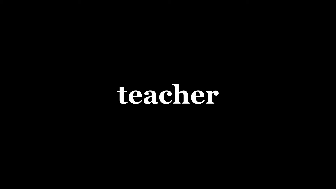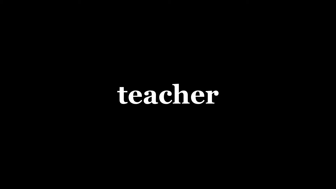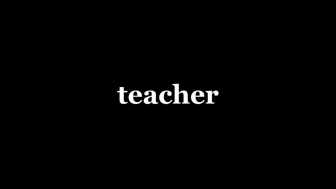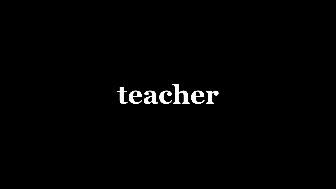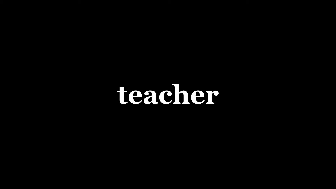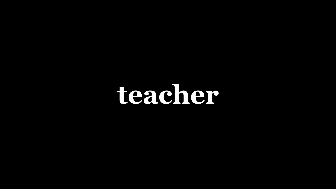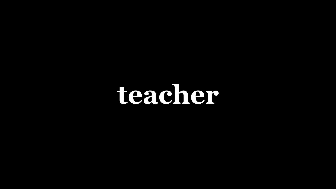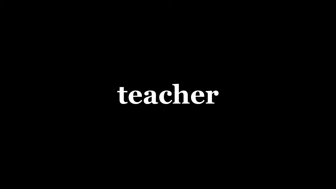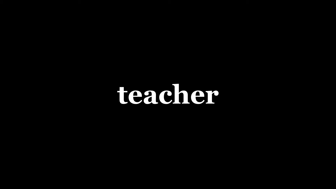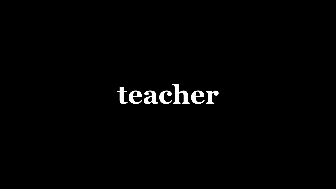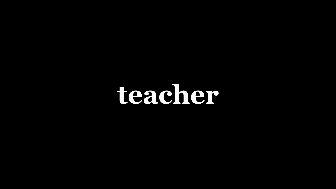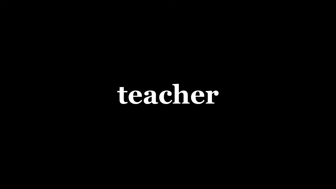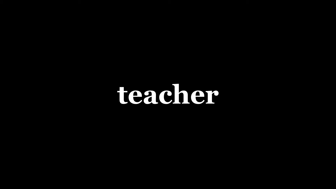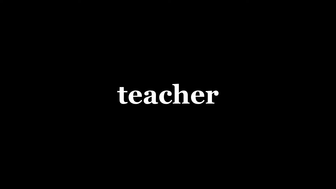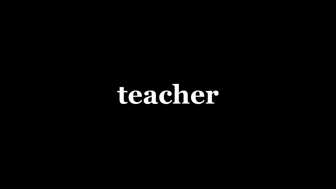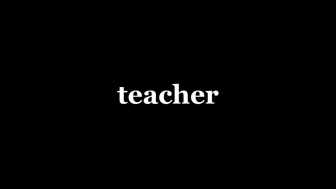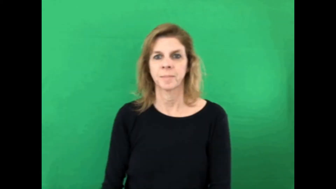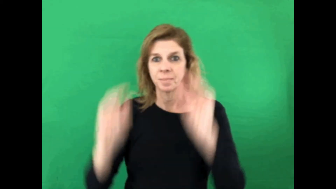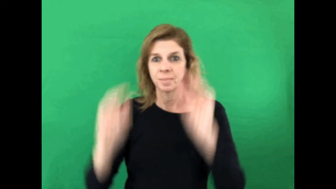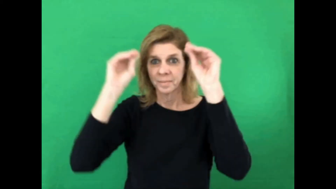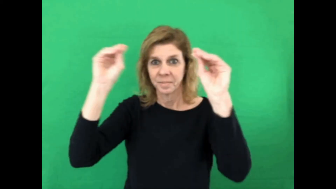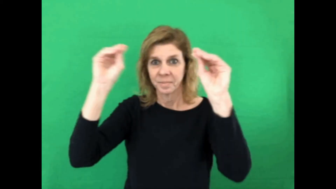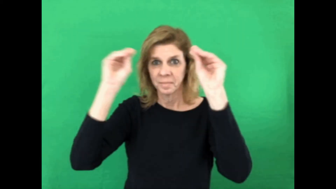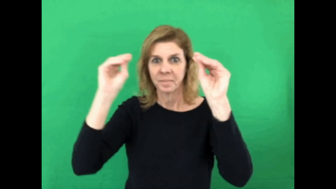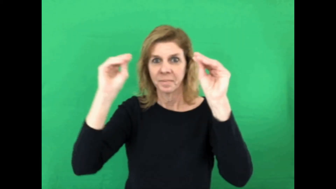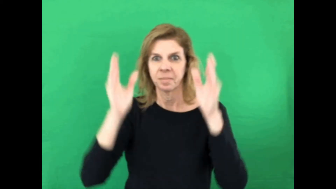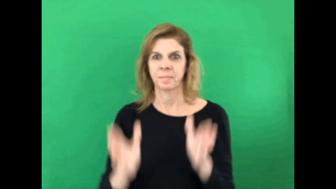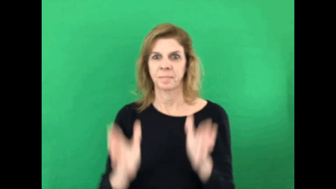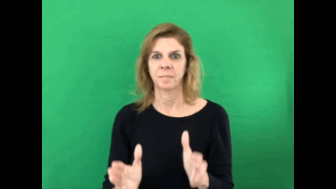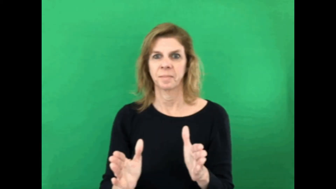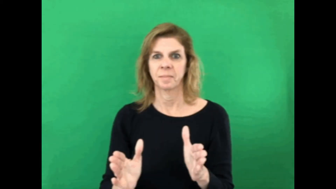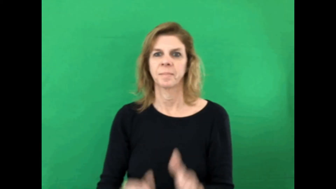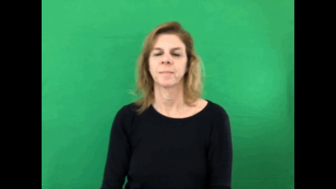Teacher